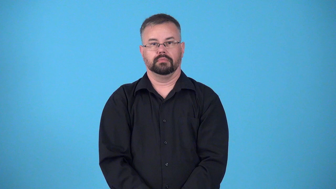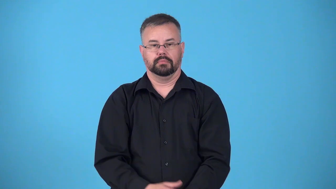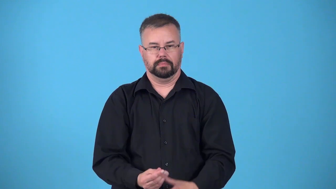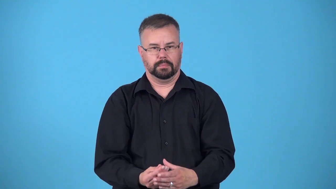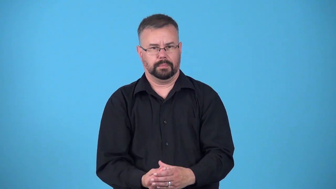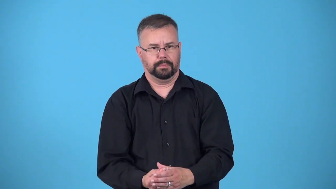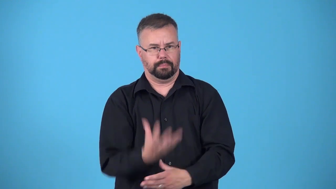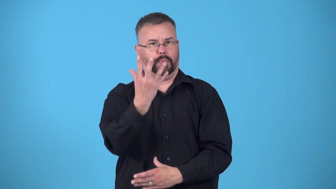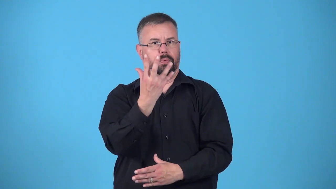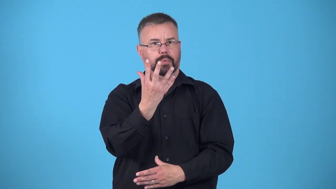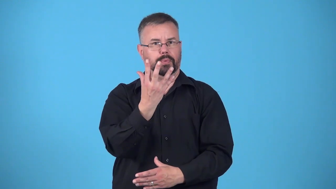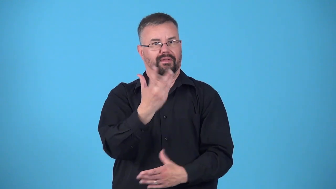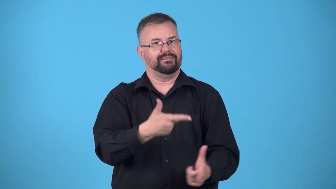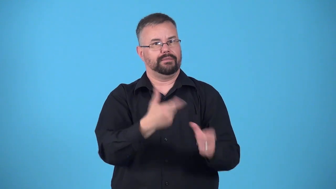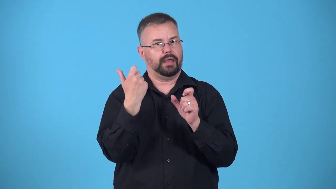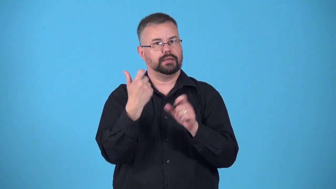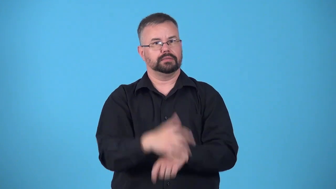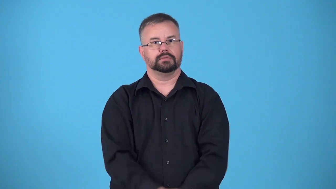shoot up,sprout up